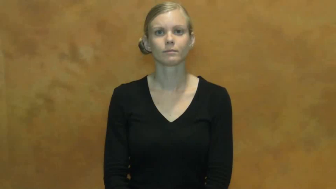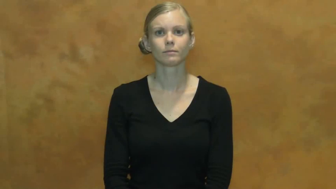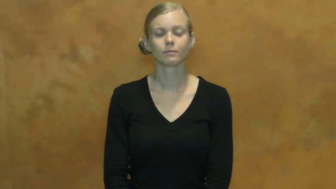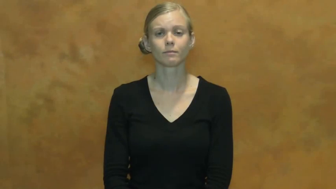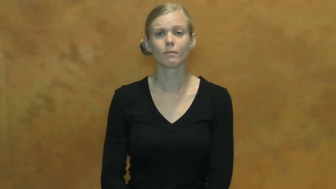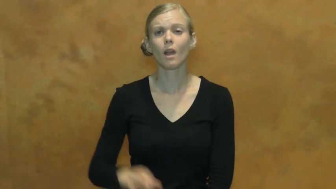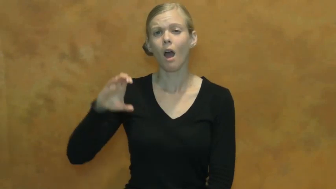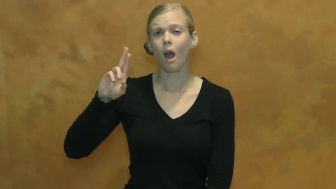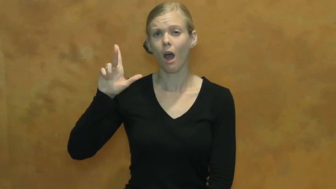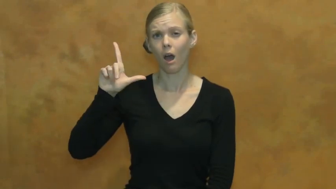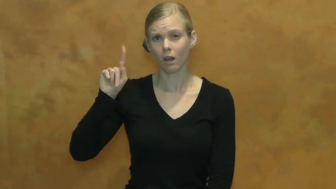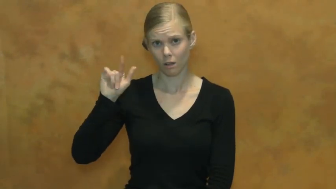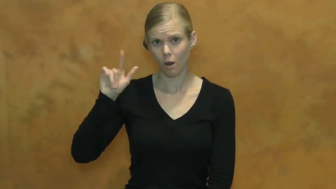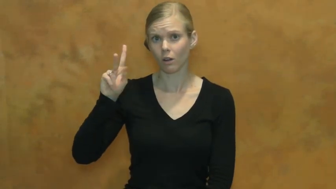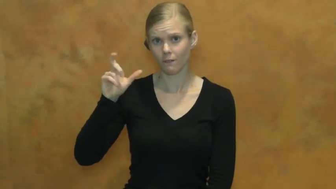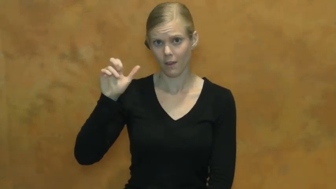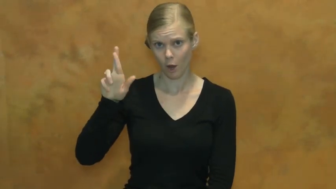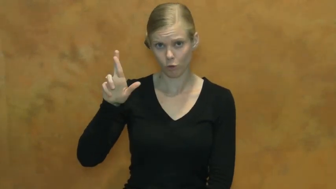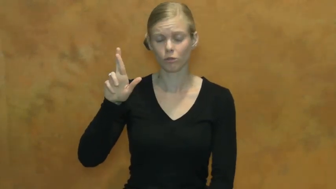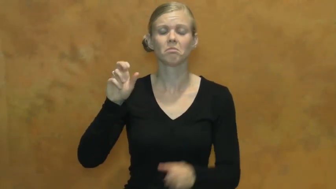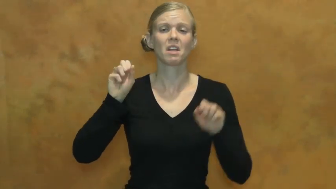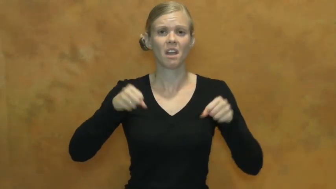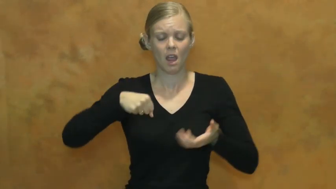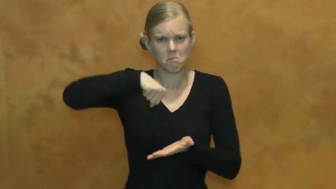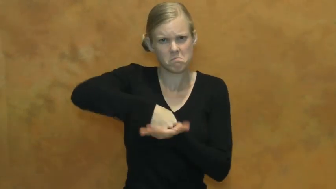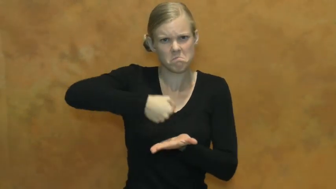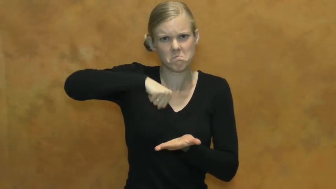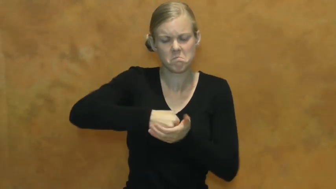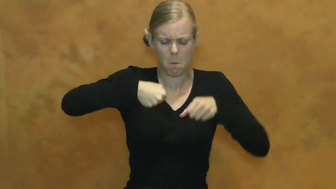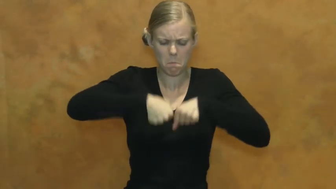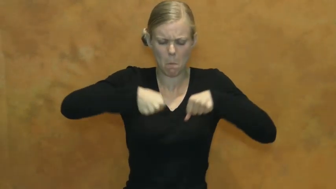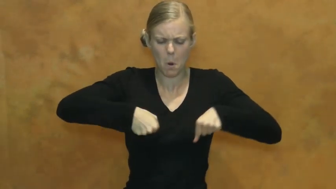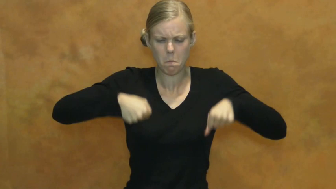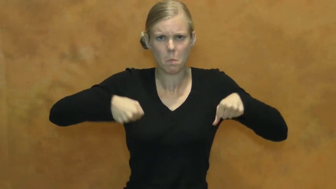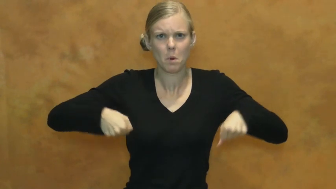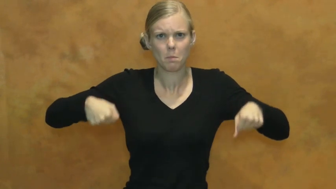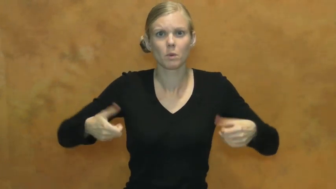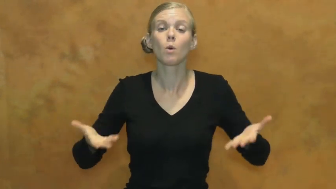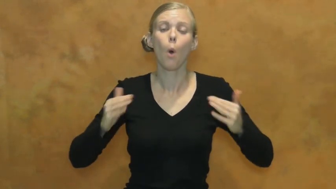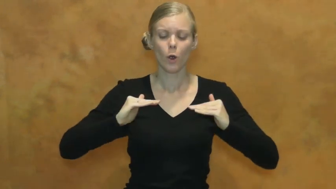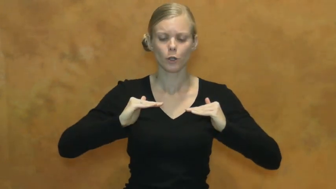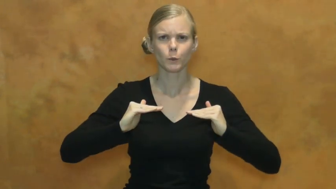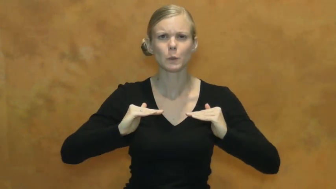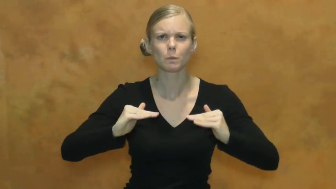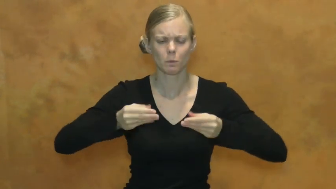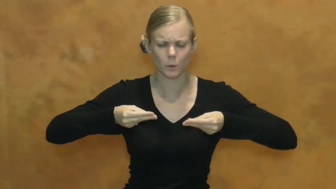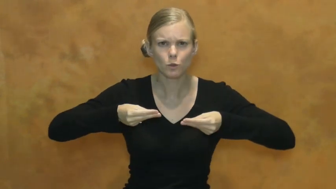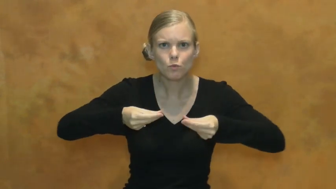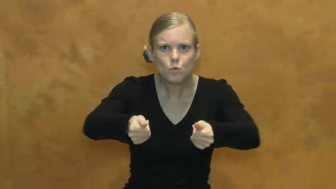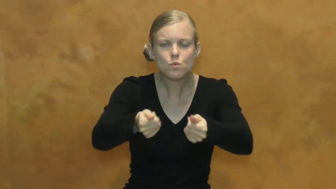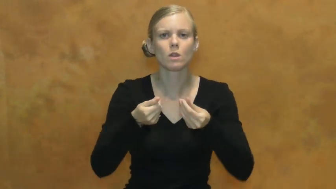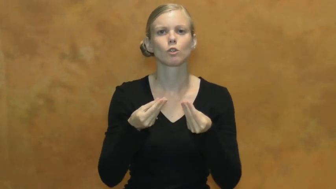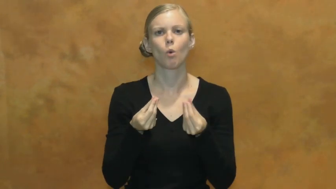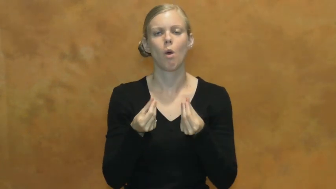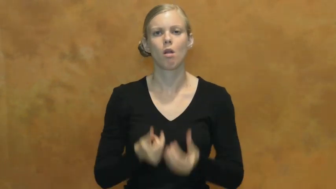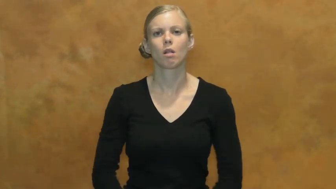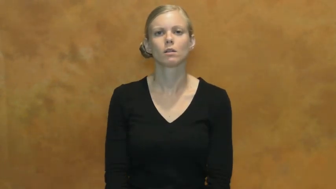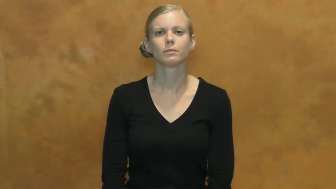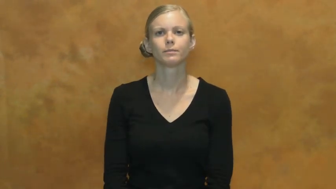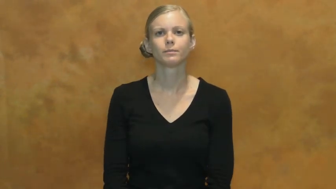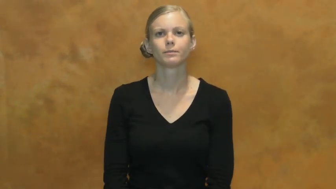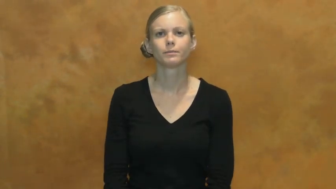harrow